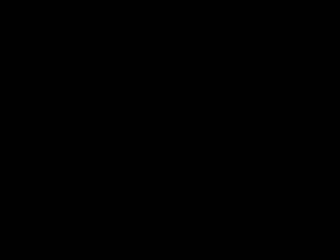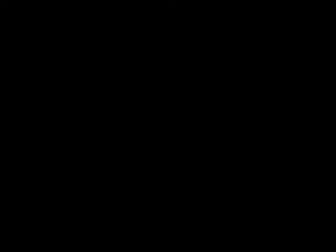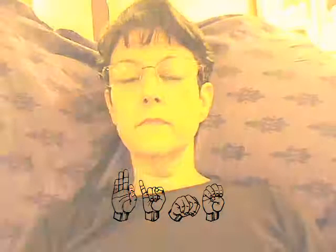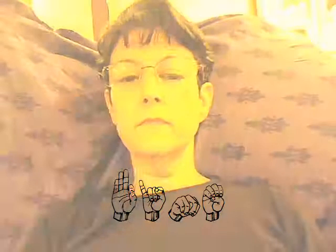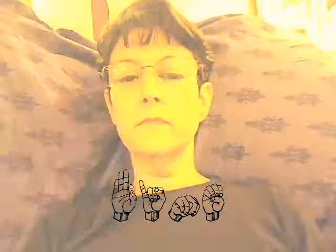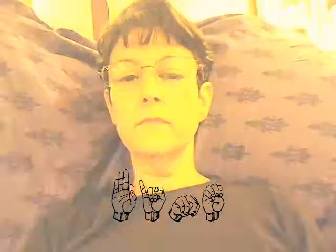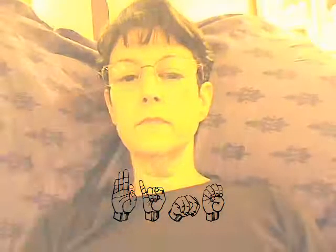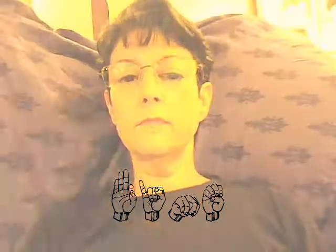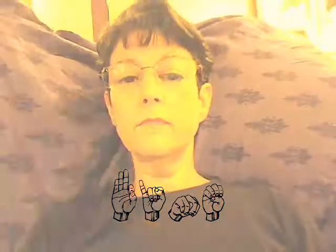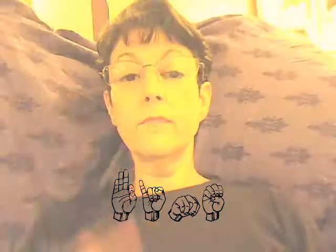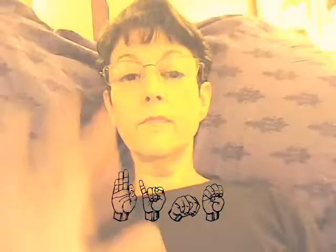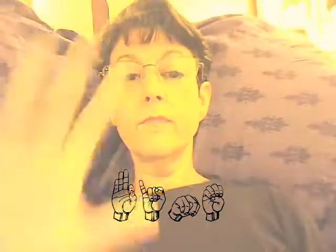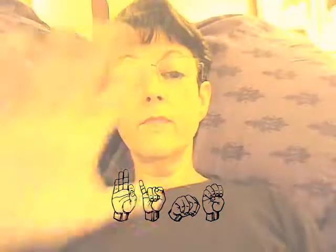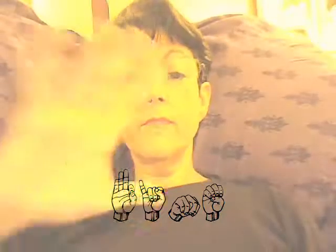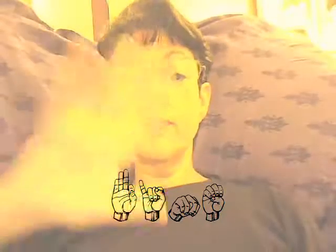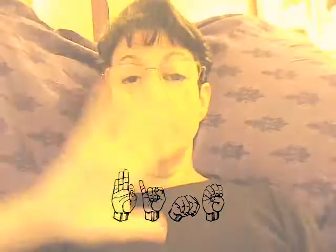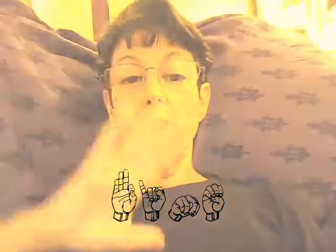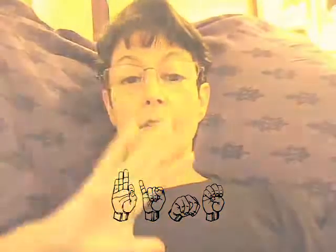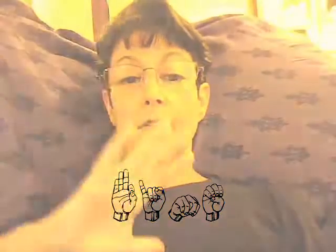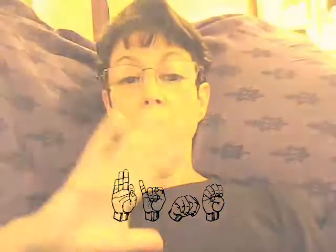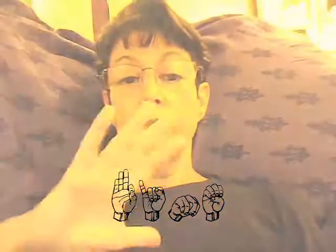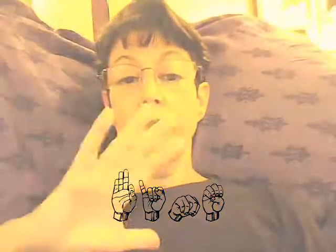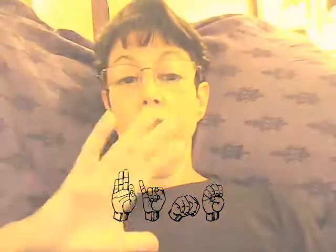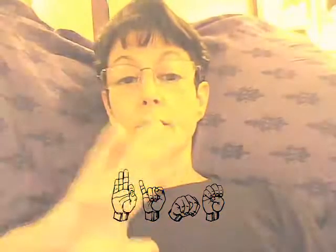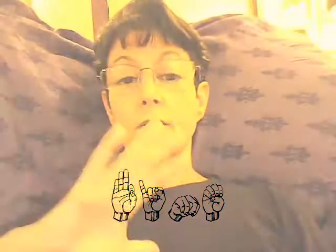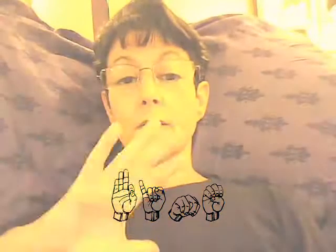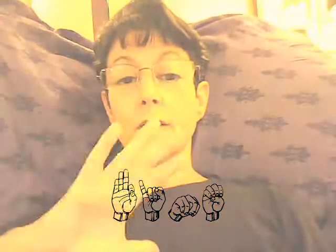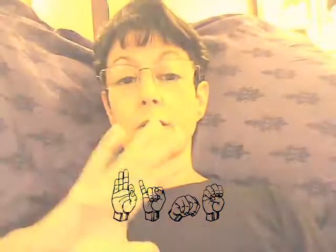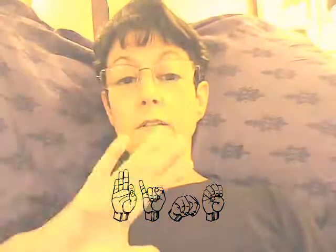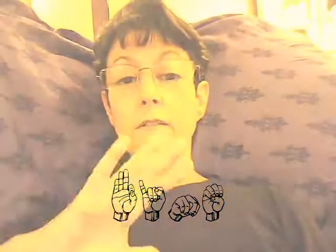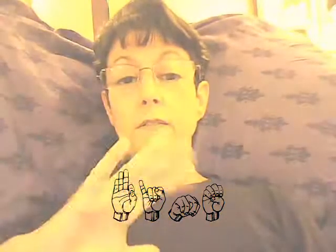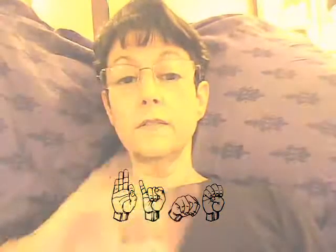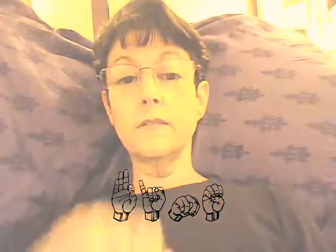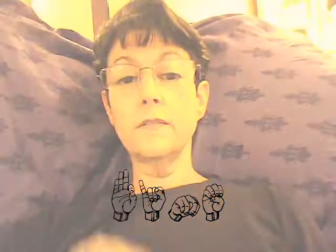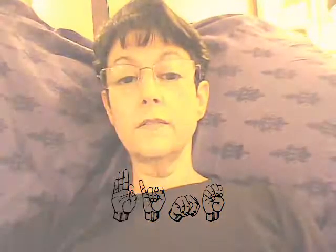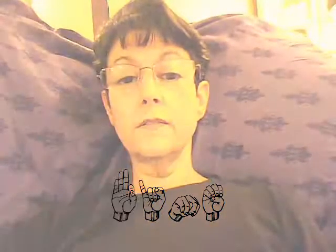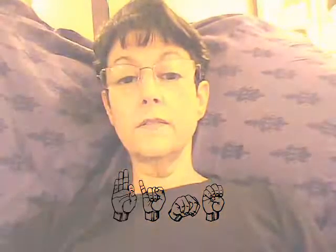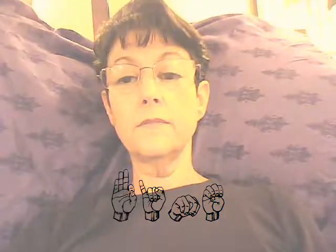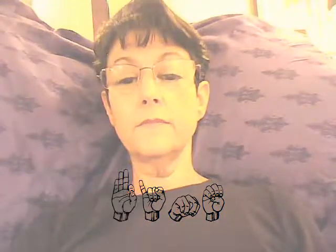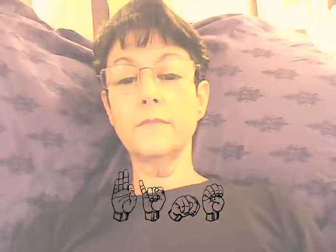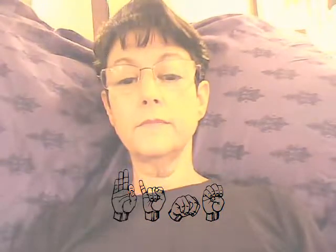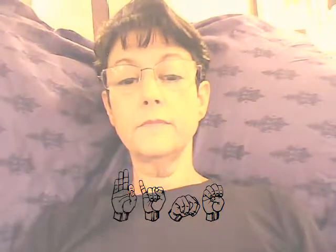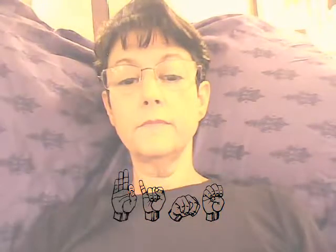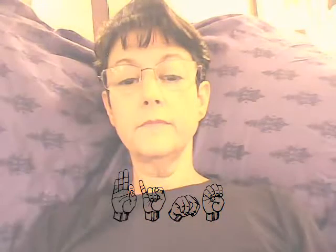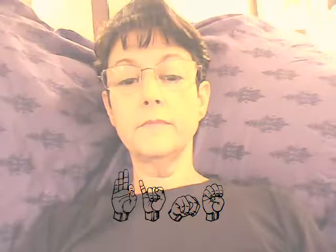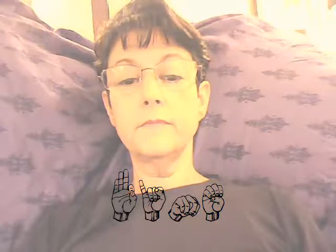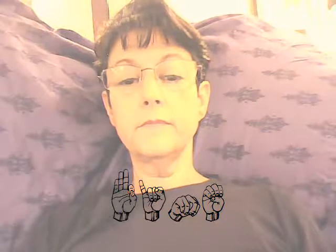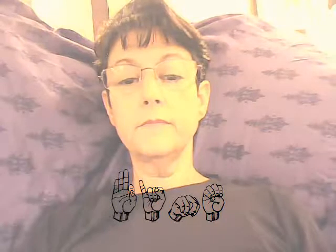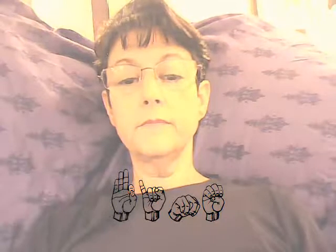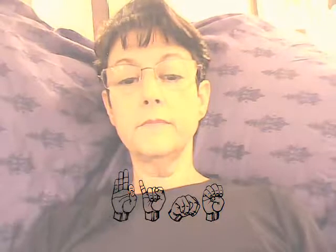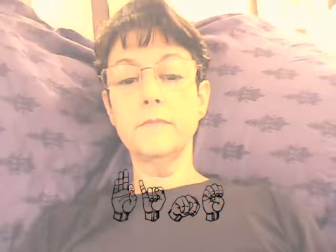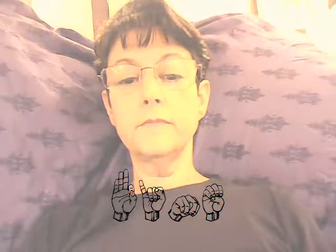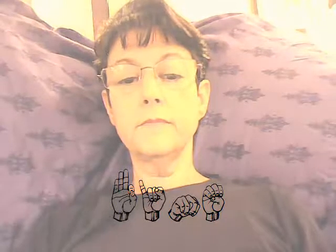Fine